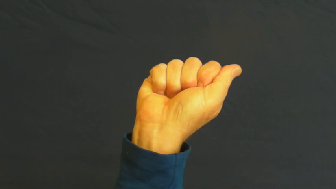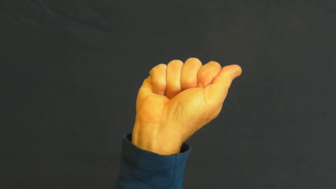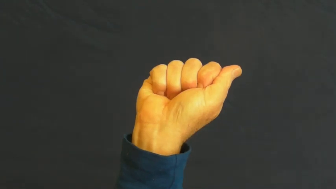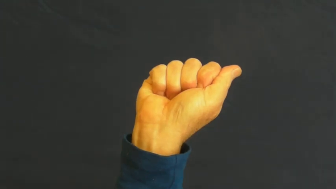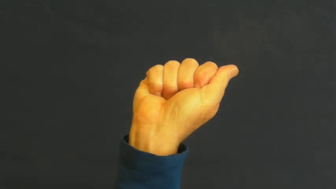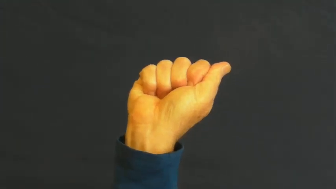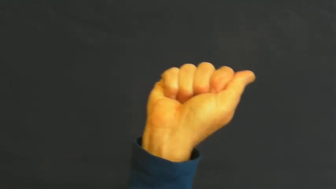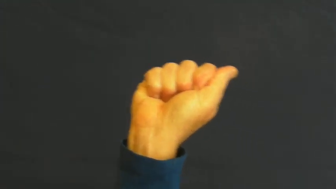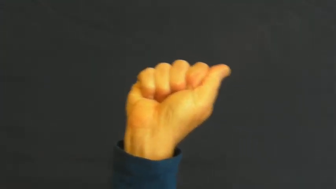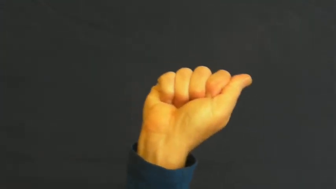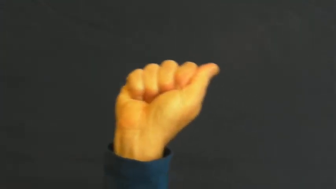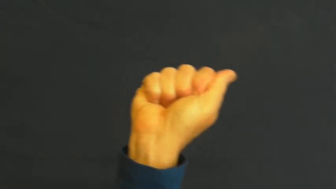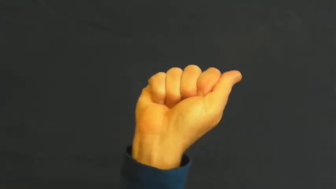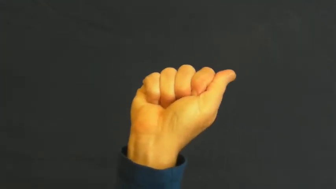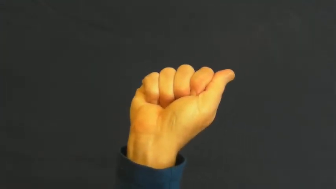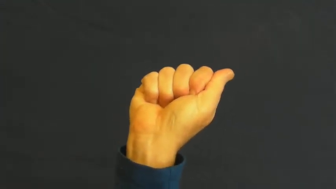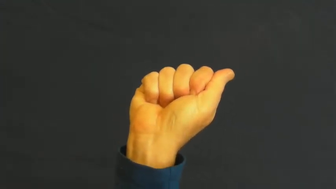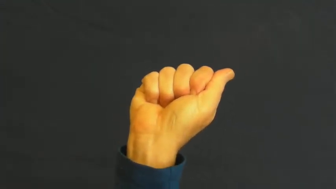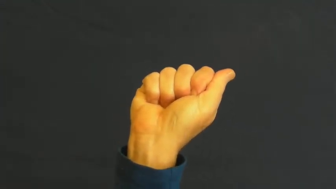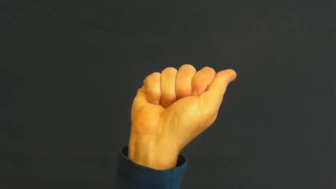Alberta,Can,Amsterdam,NY,Anderson,IN,SC,Annapolis,MD,Asheville,NC,Augusta,GA,Aurora,IL